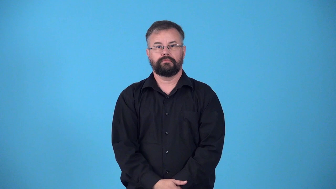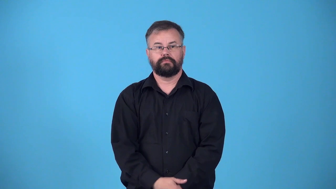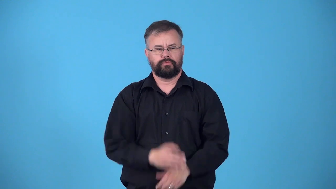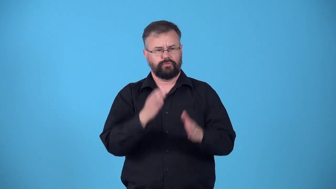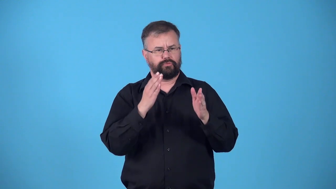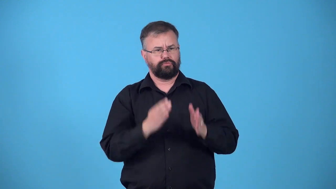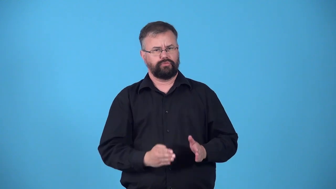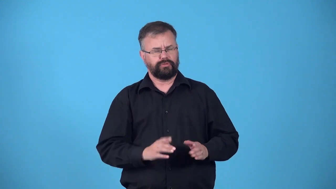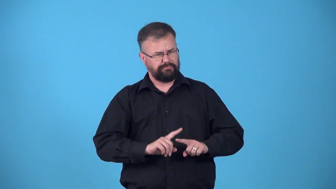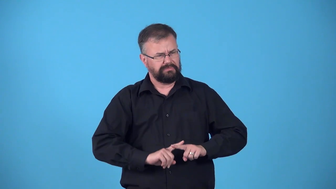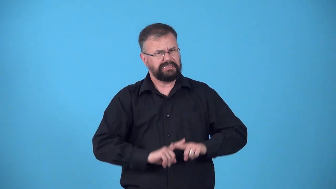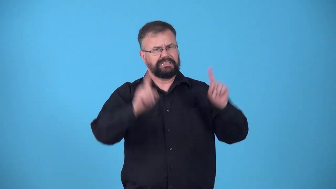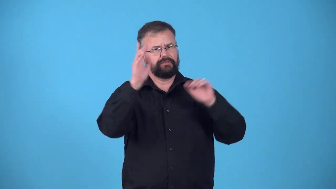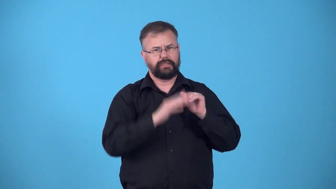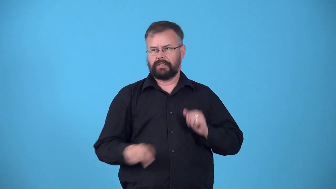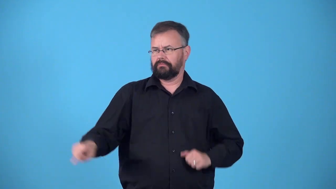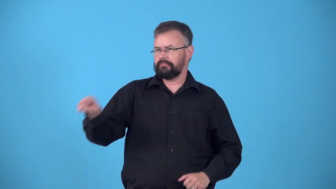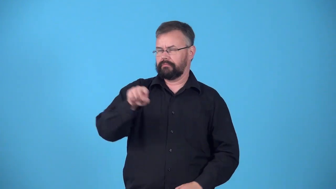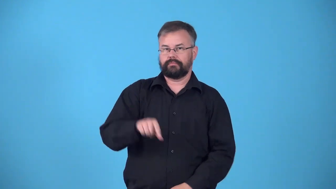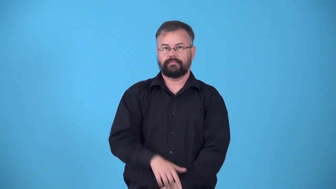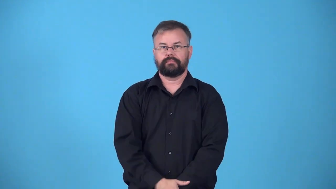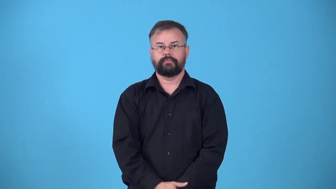outlier